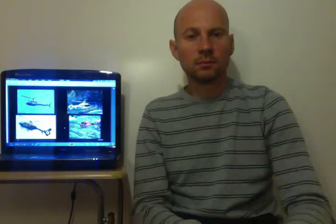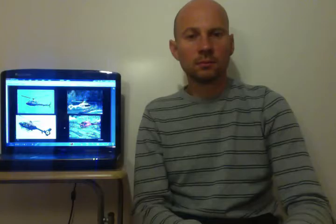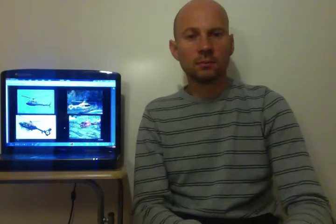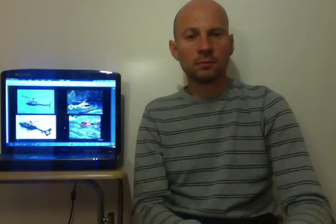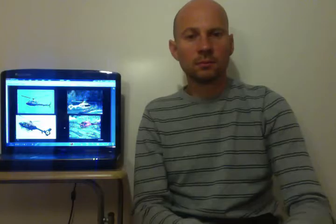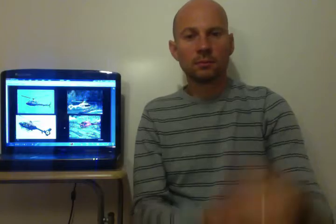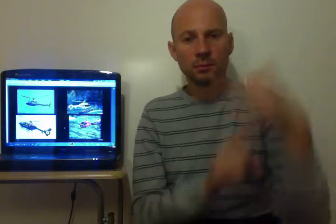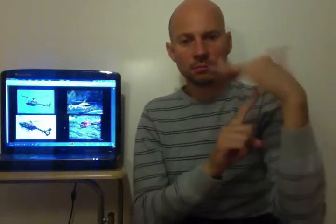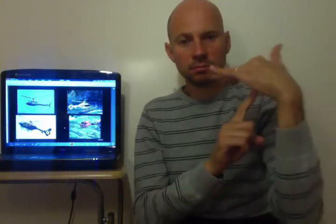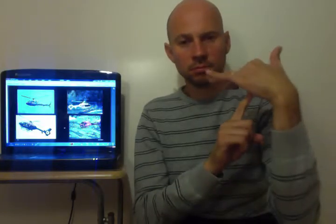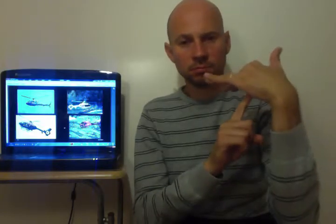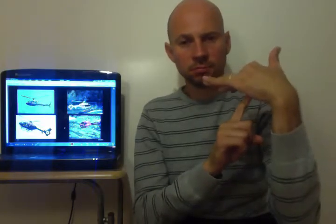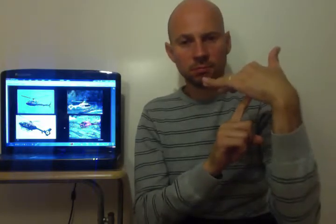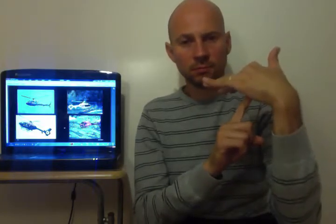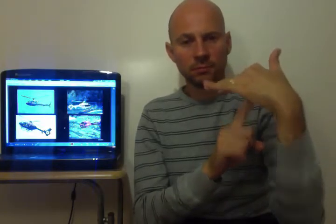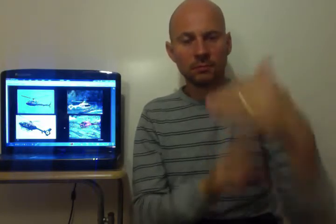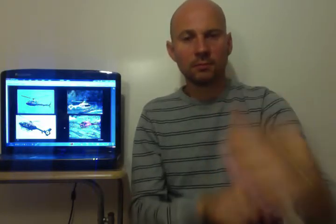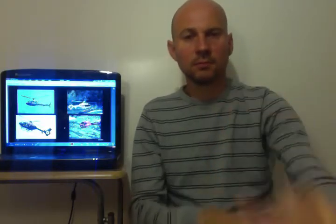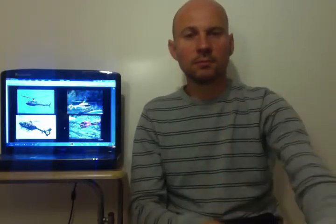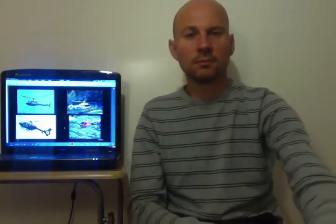helicopter